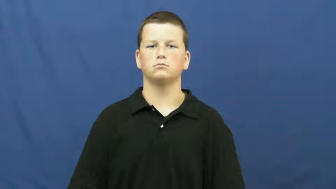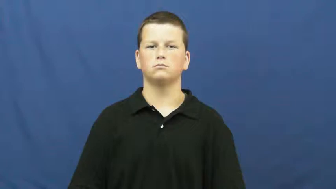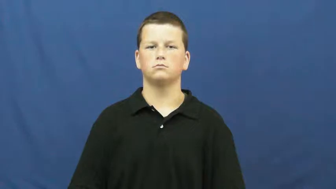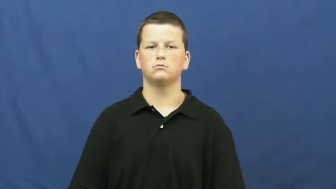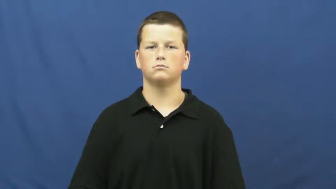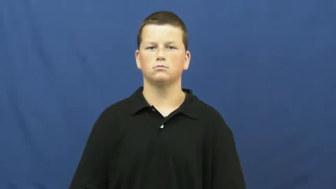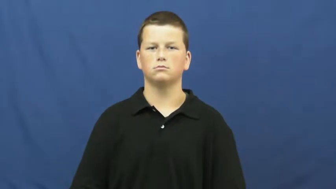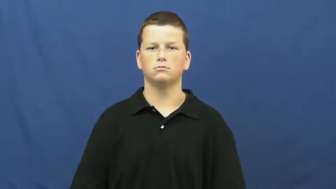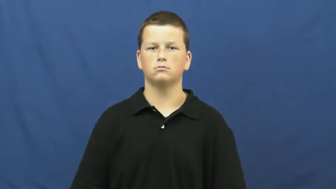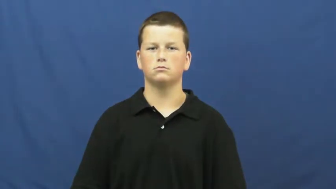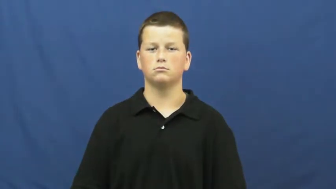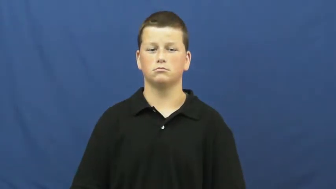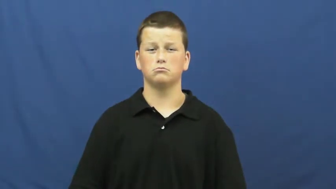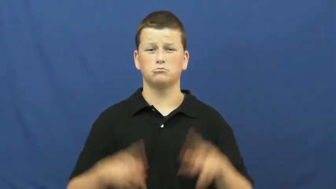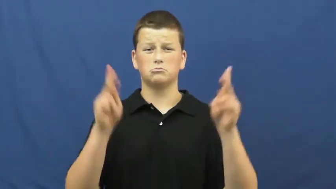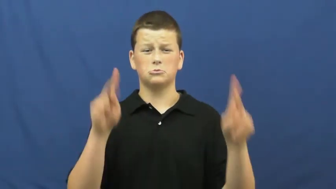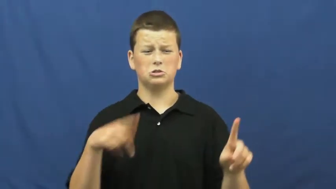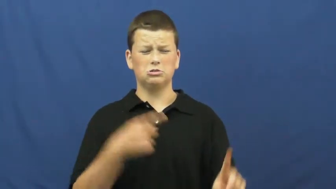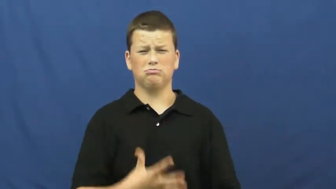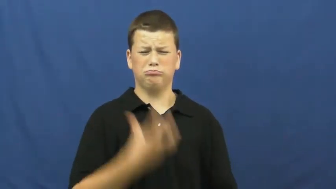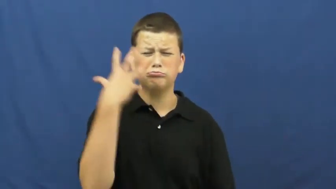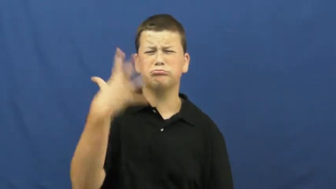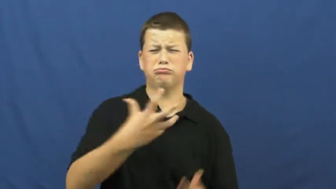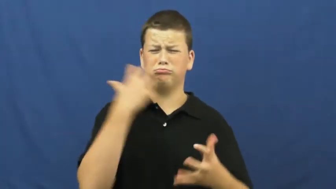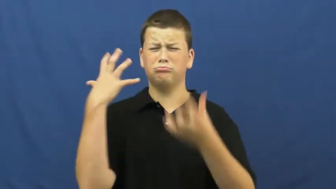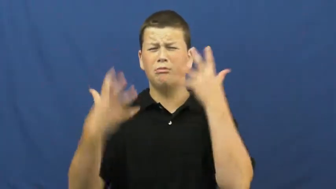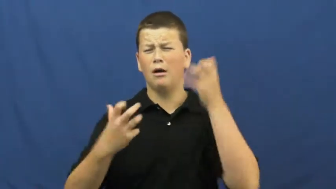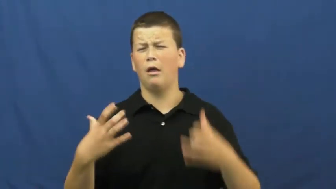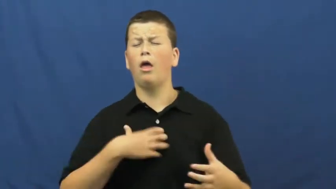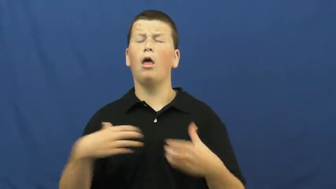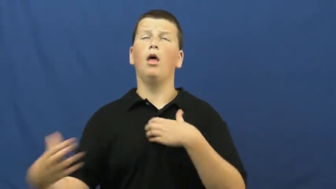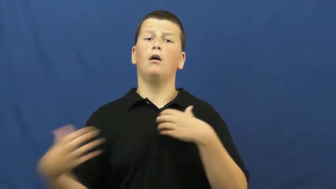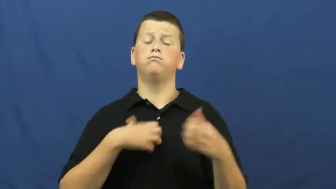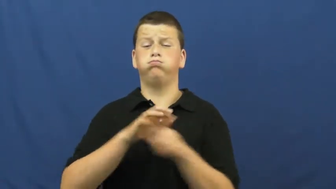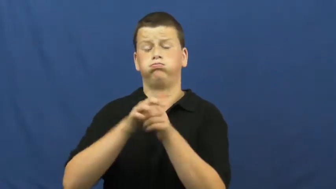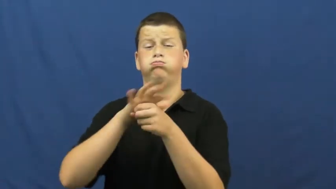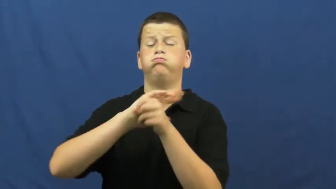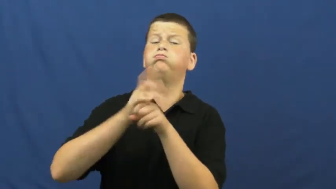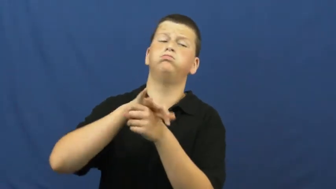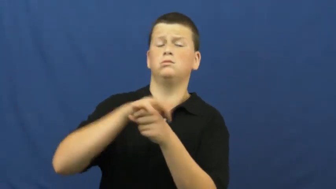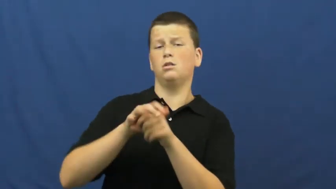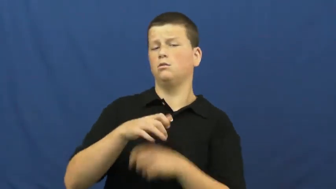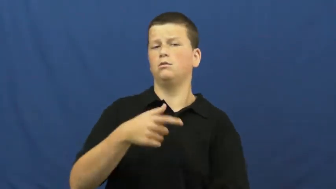crab,rotter-mean person